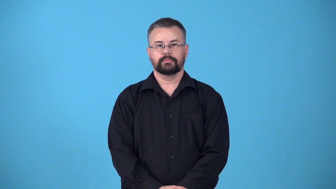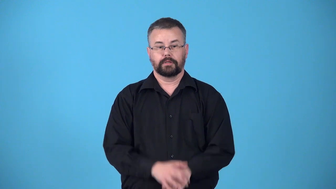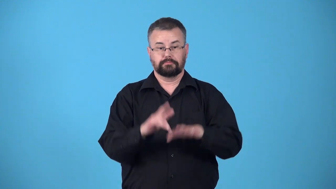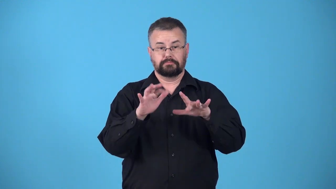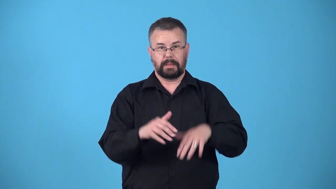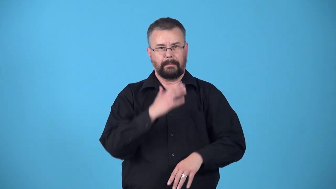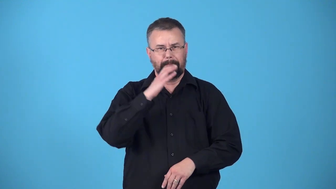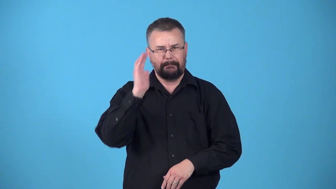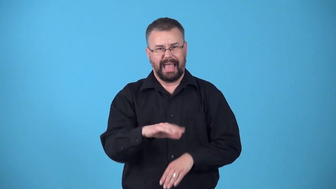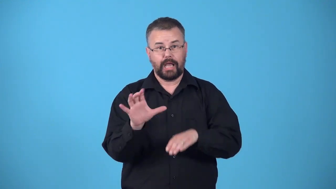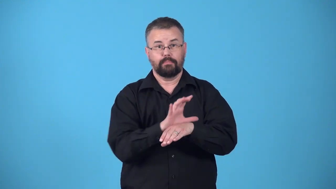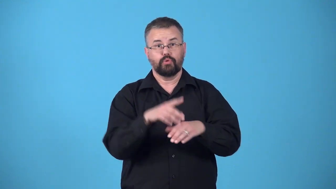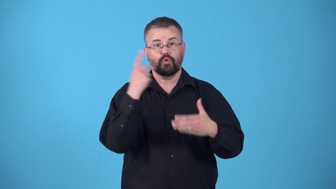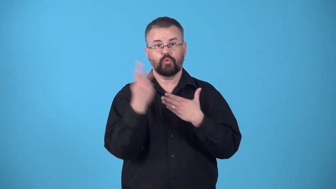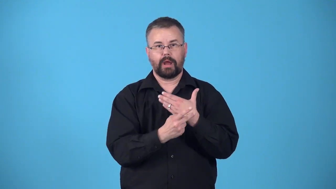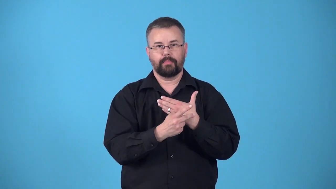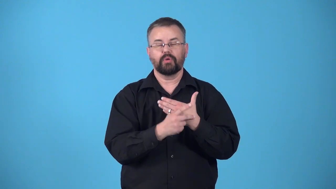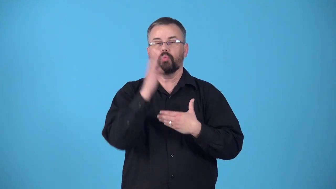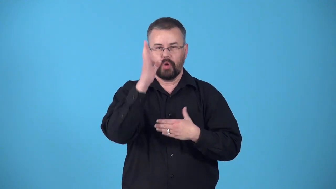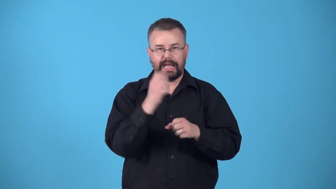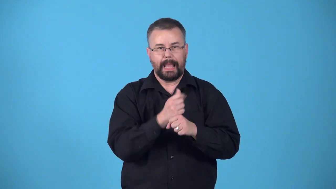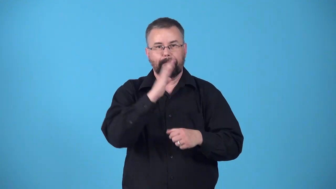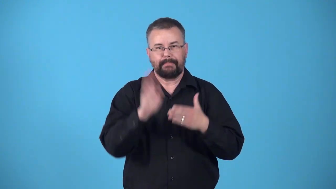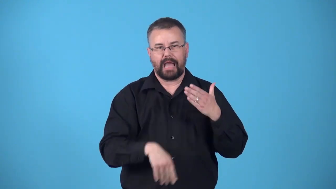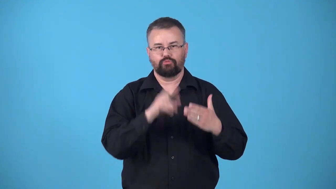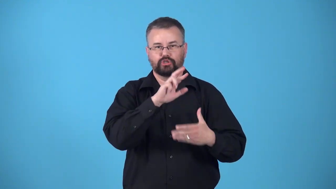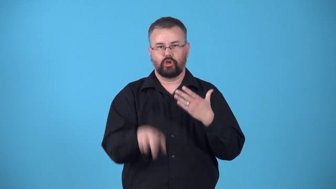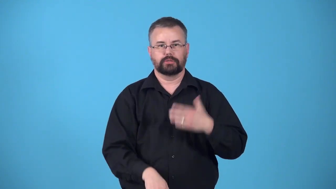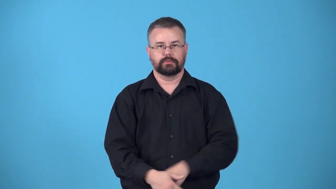garbage in, garbage out